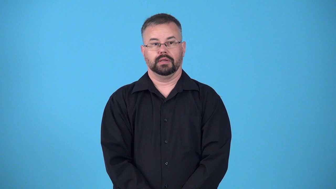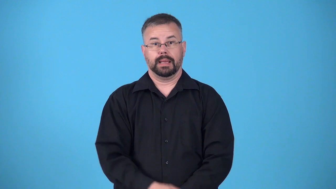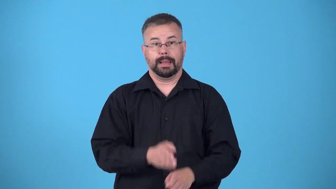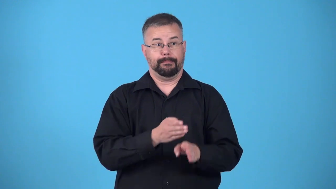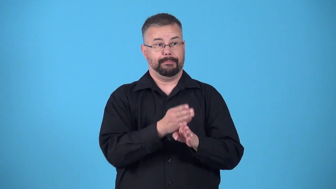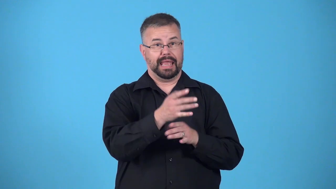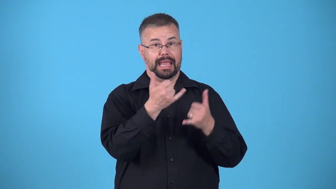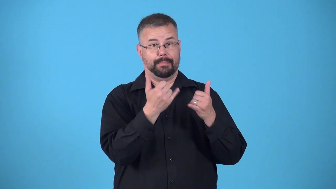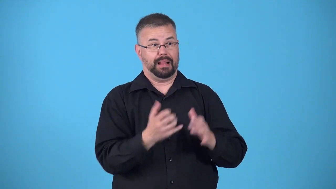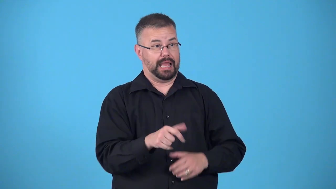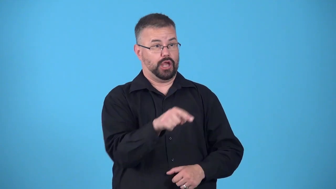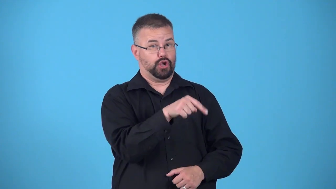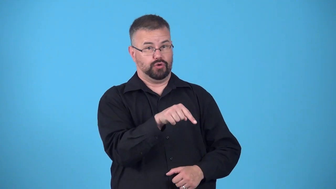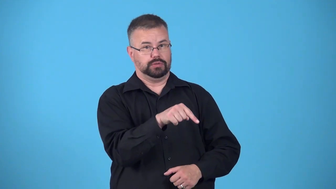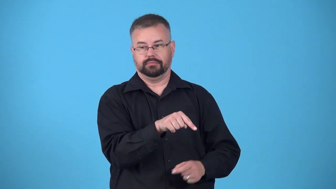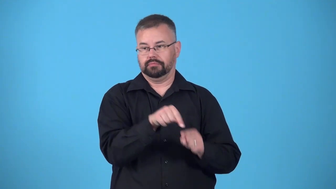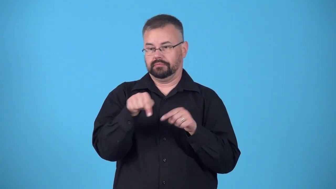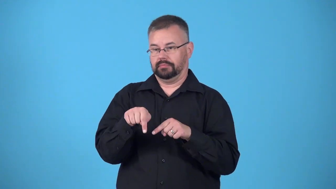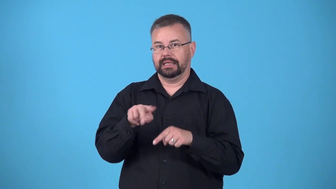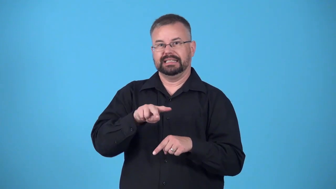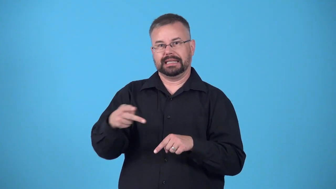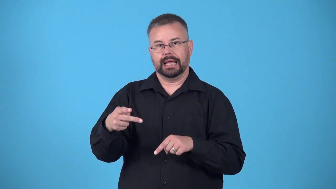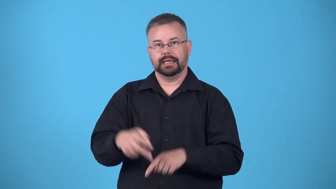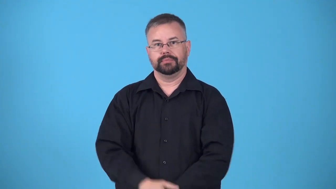second string